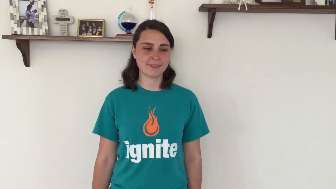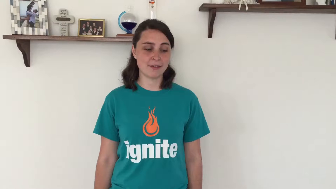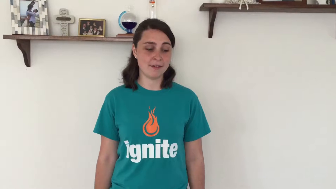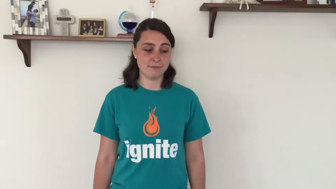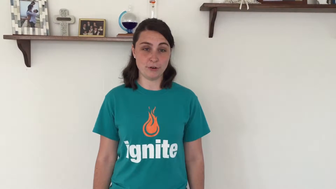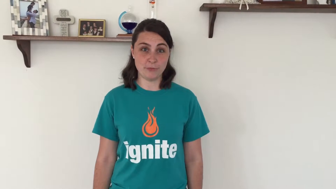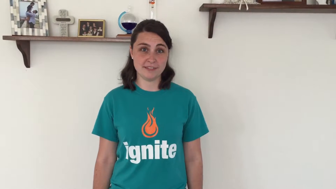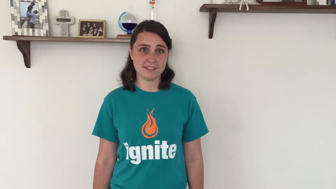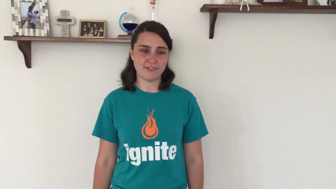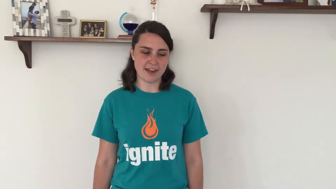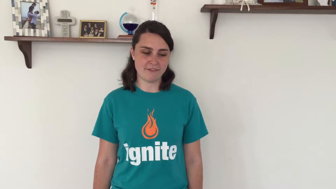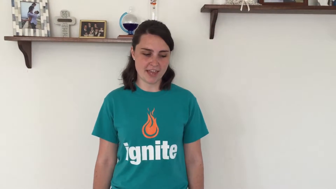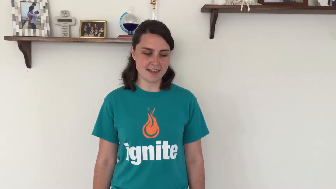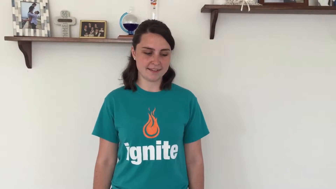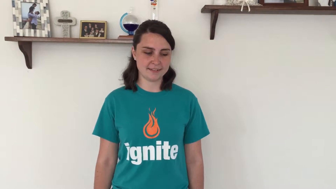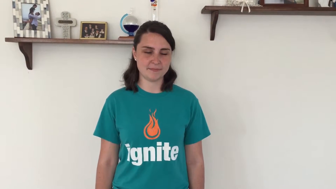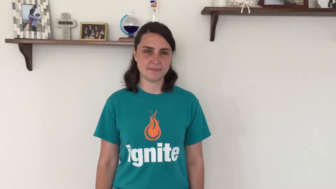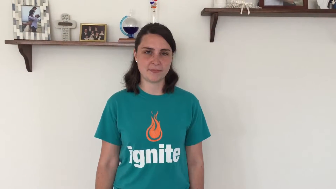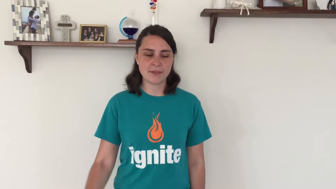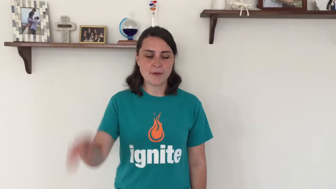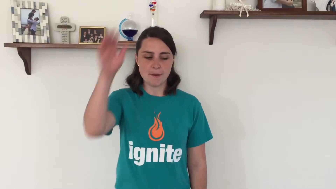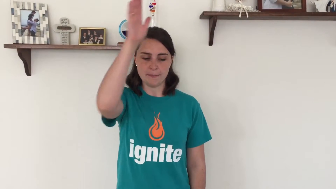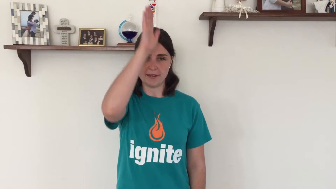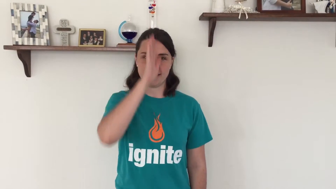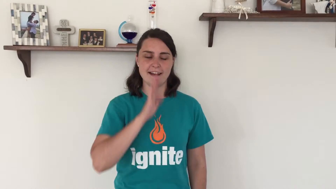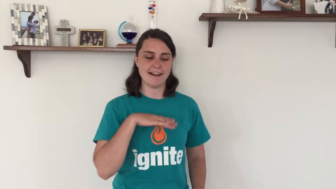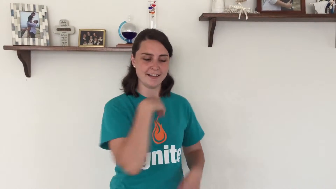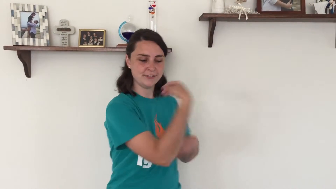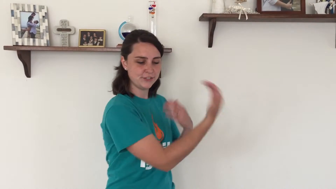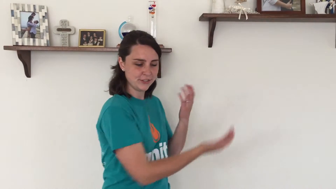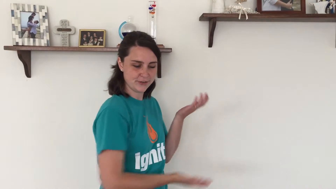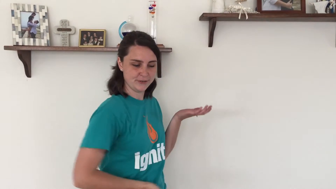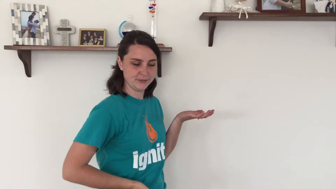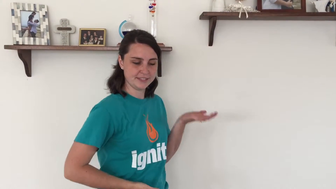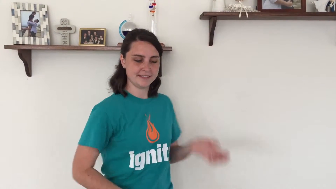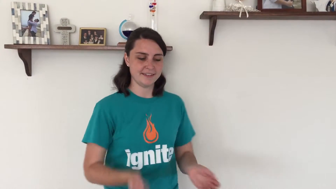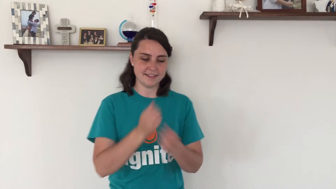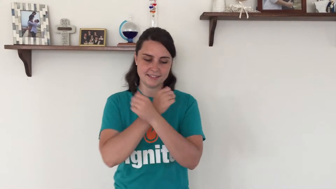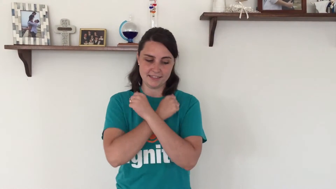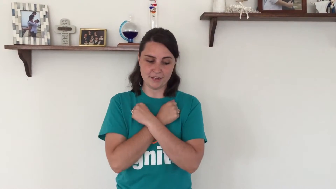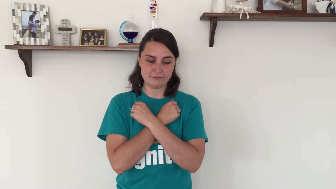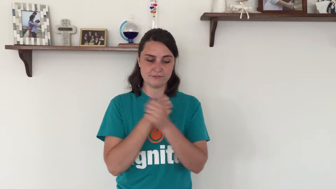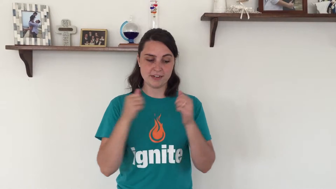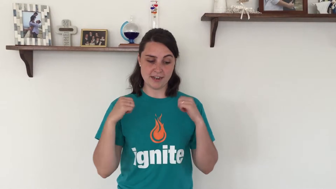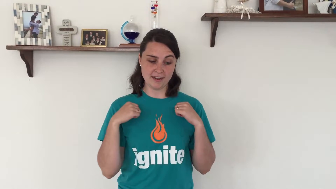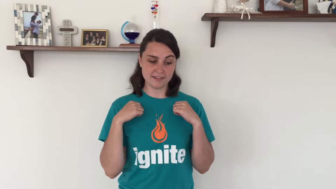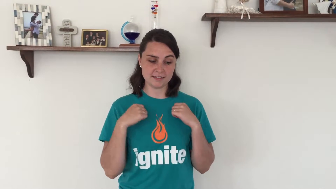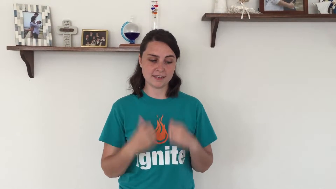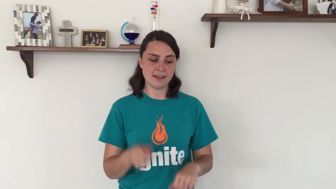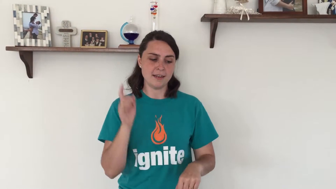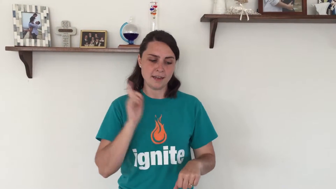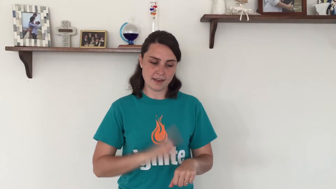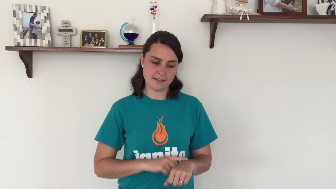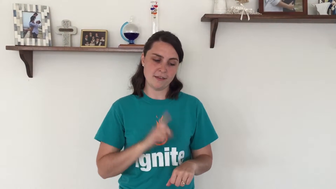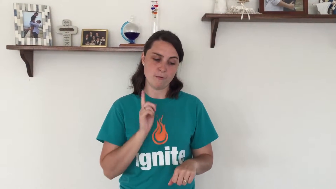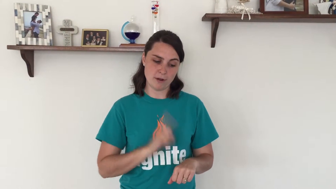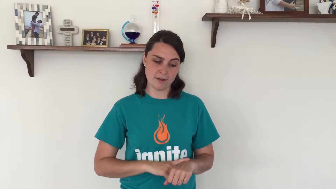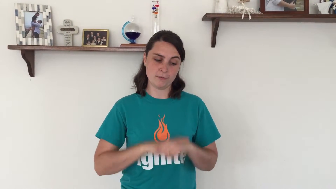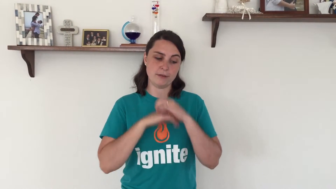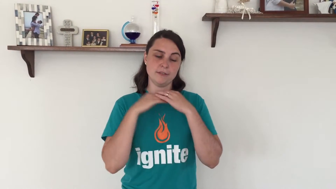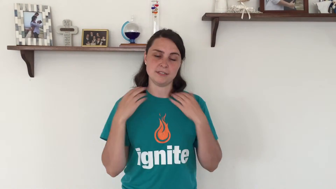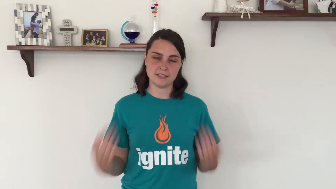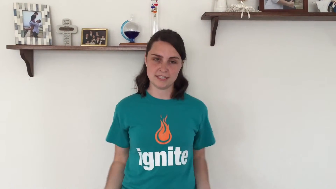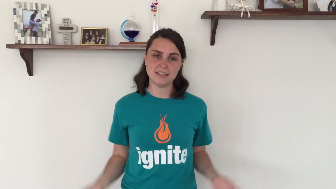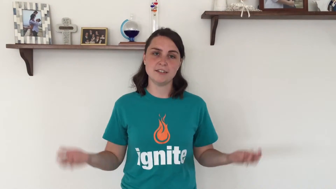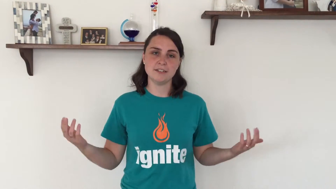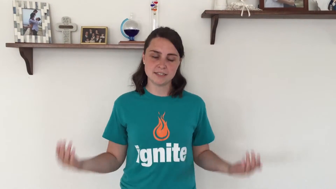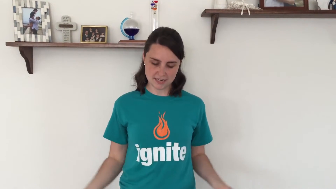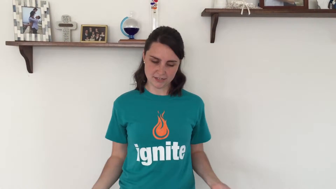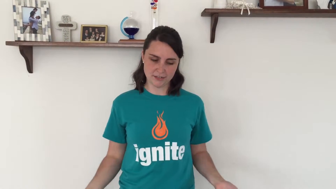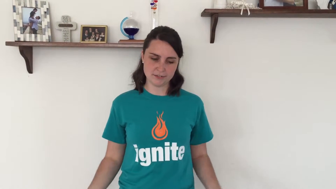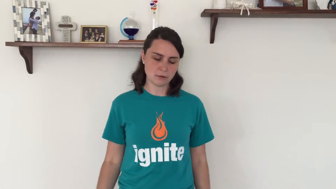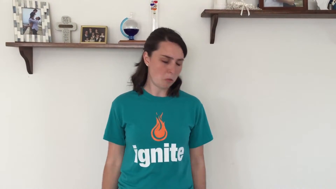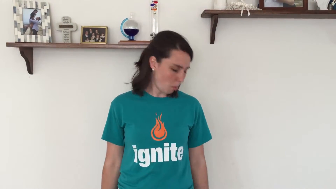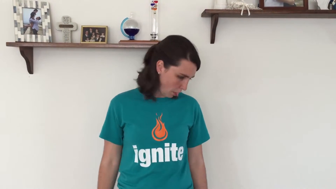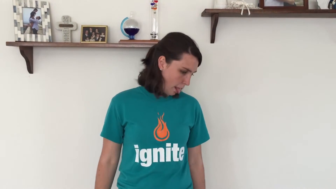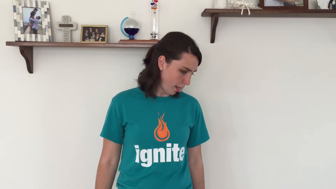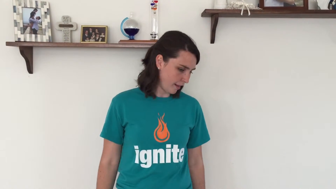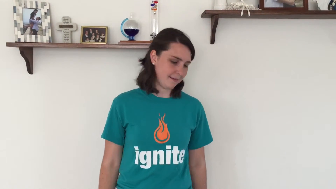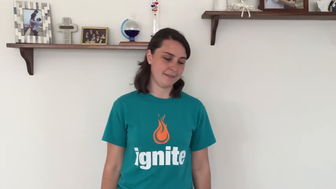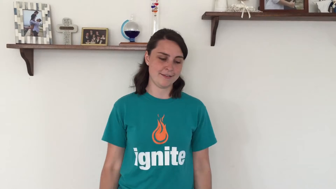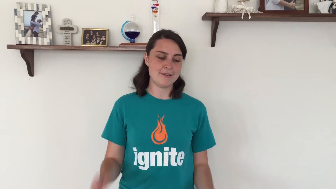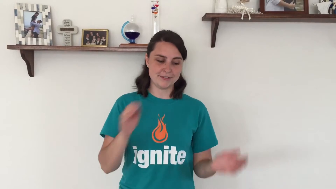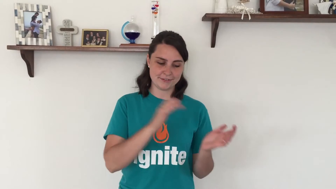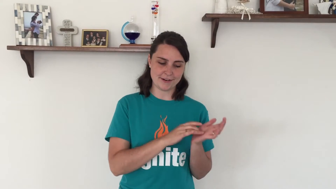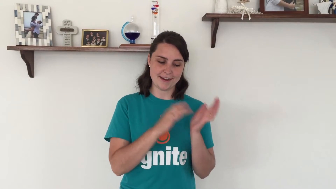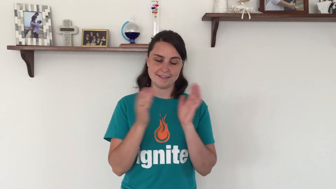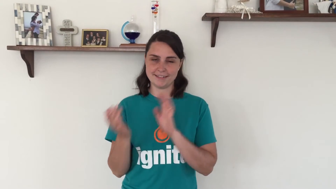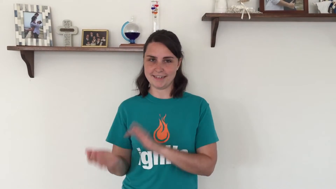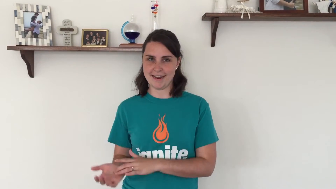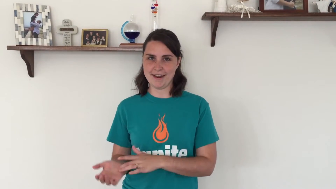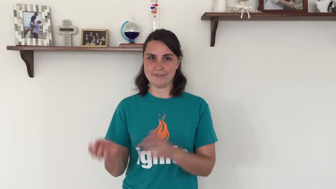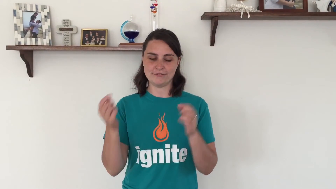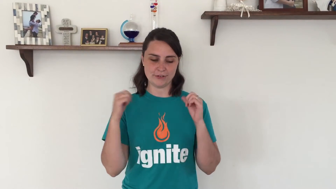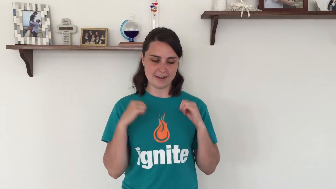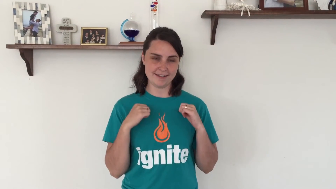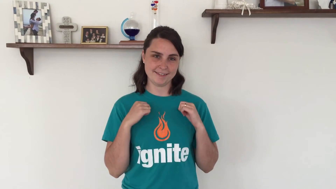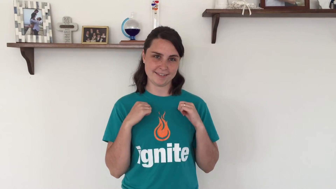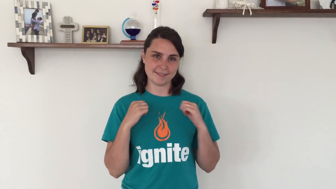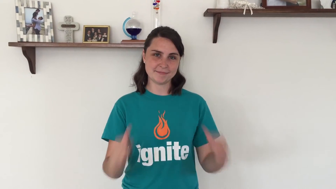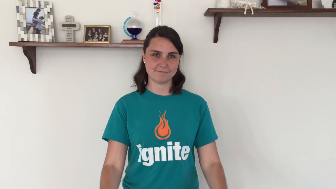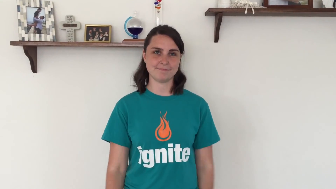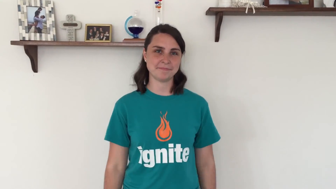Romans 5:8